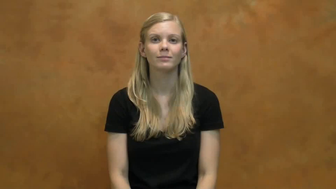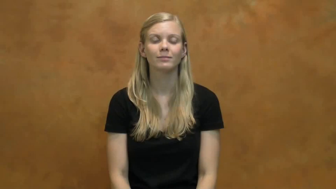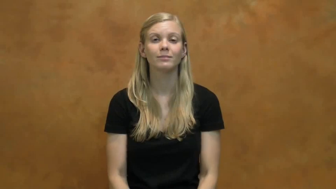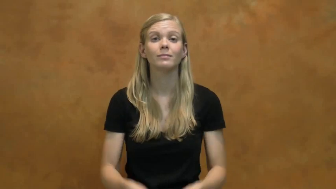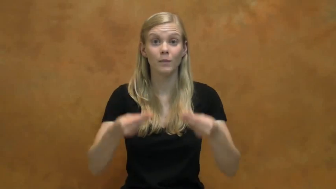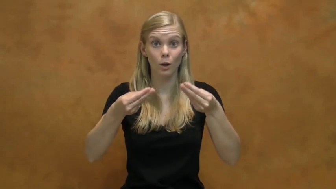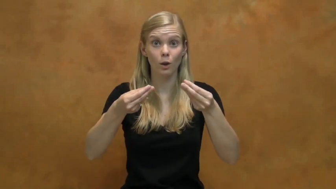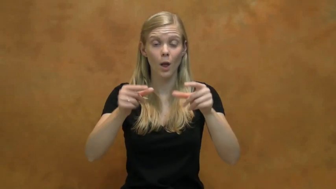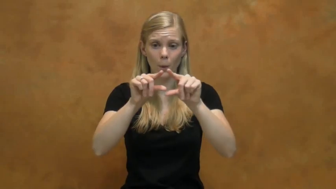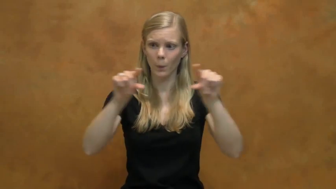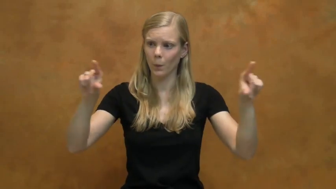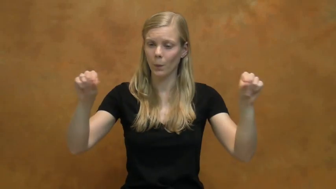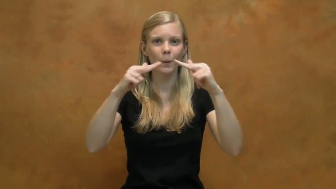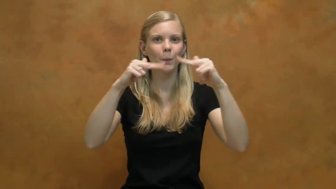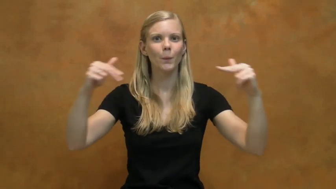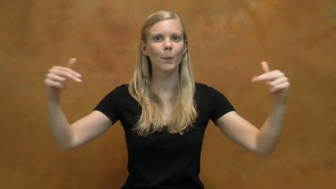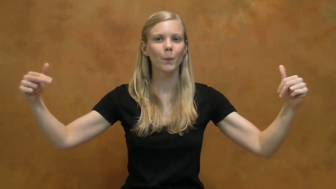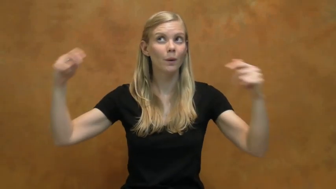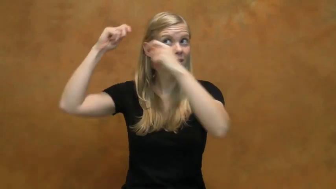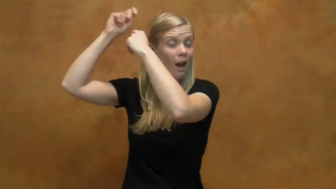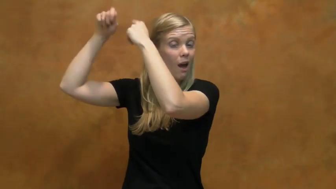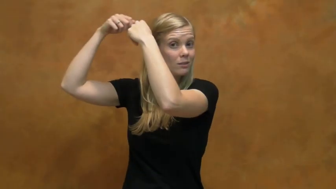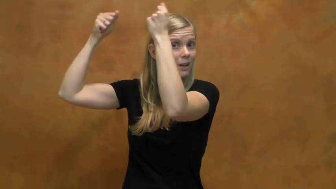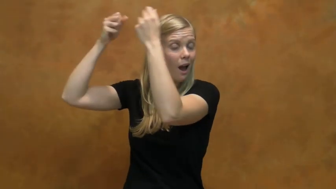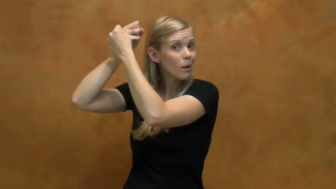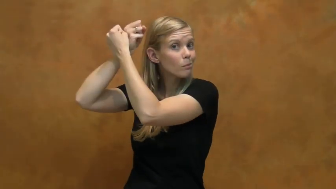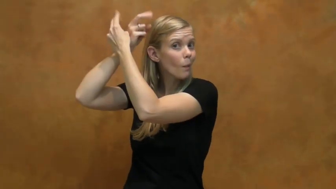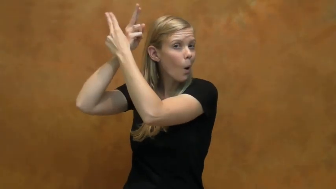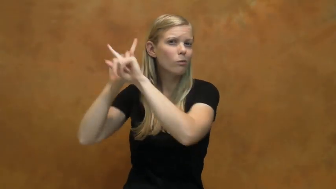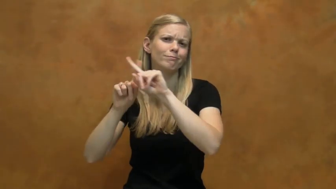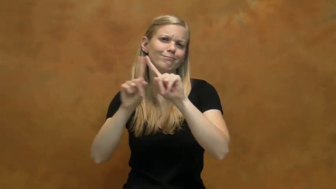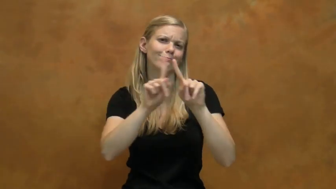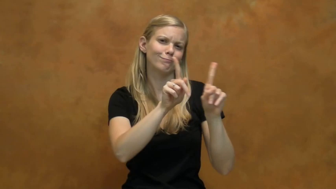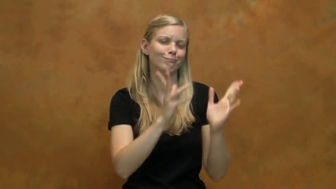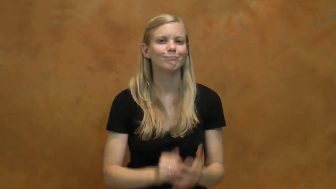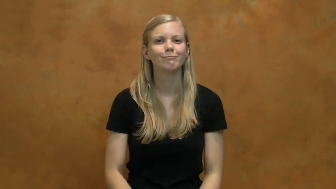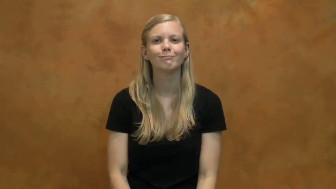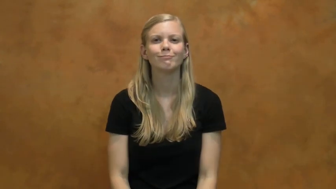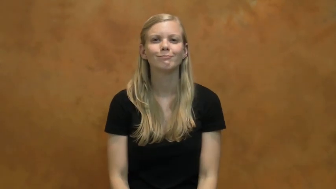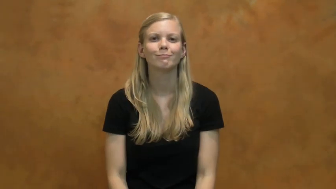hair tool belt